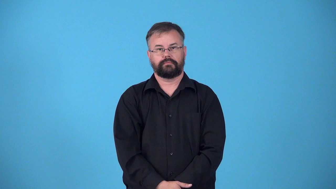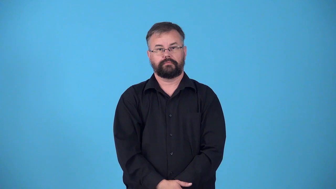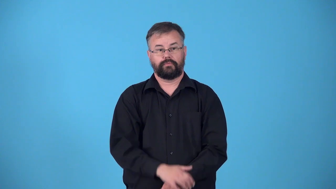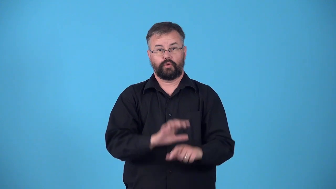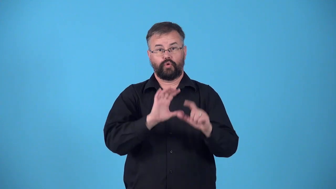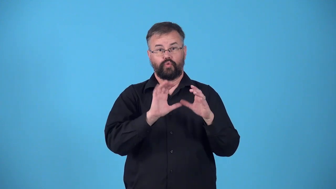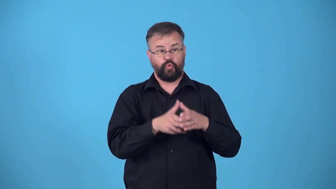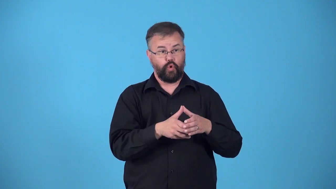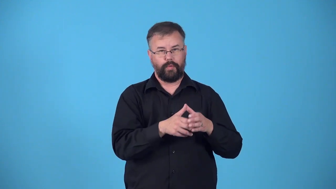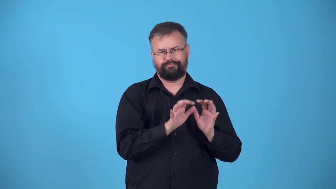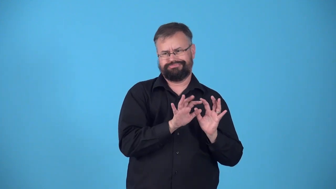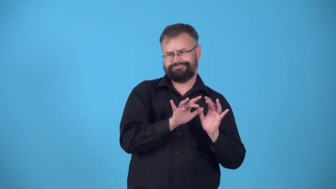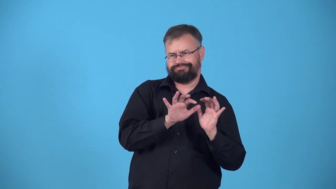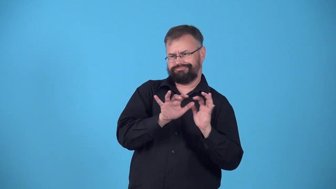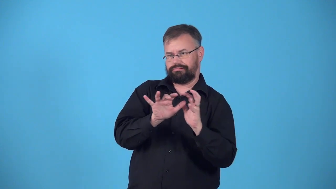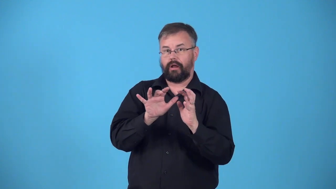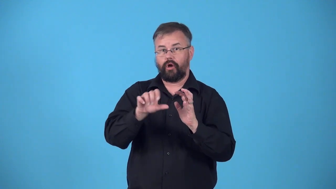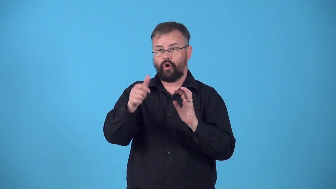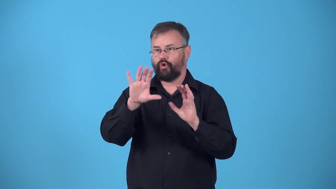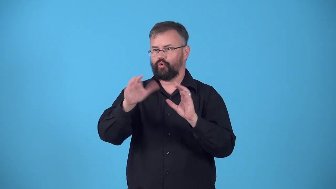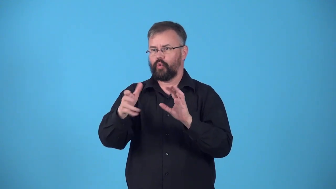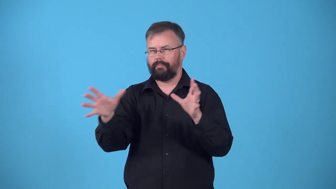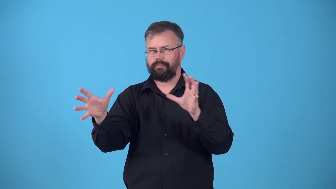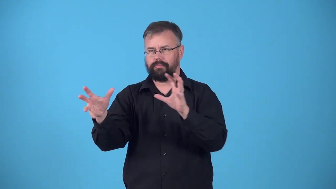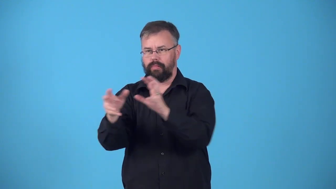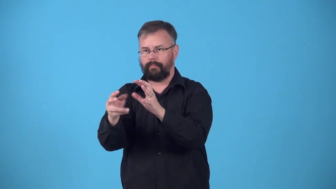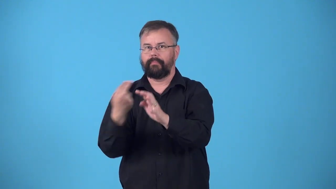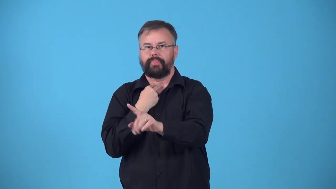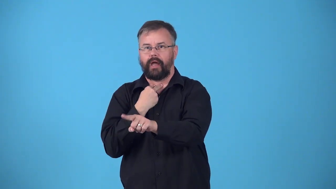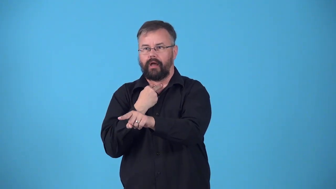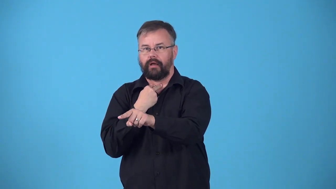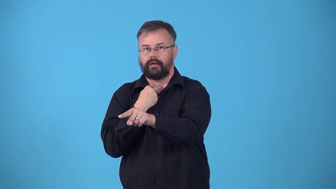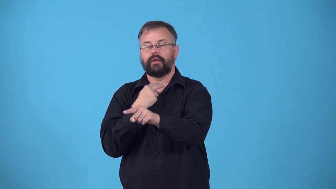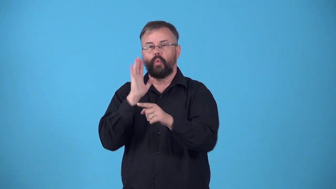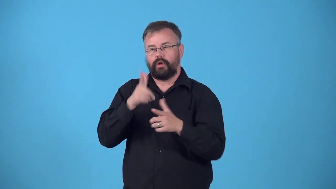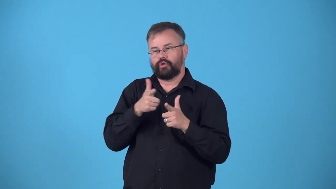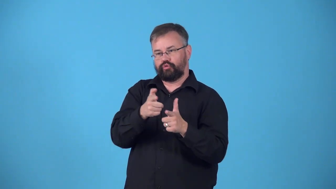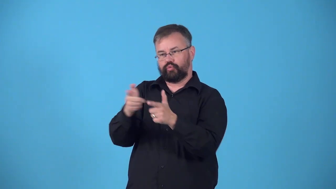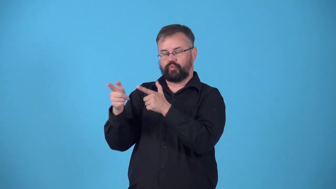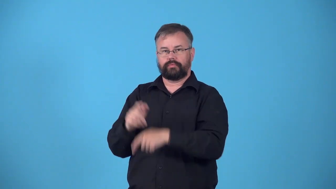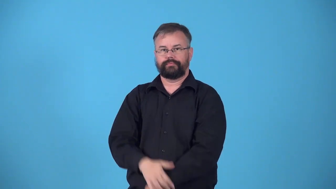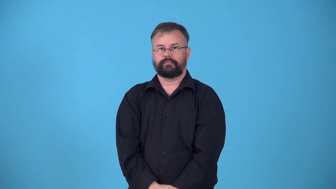pin down